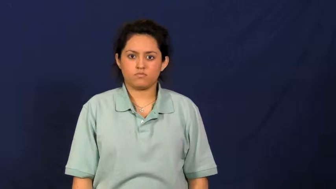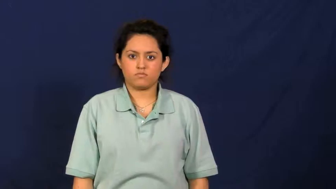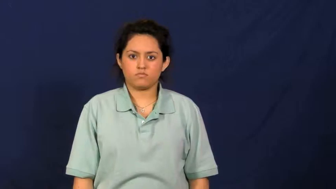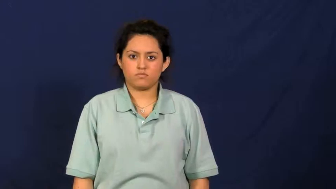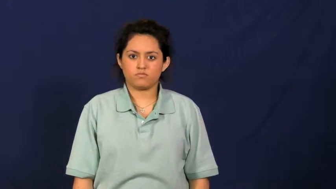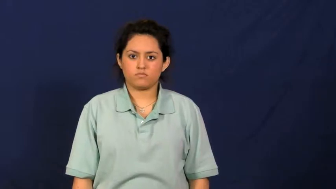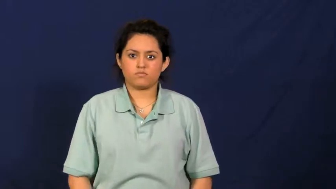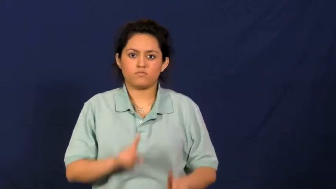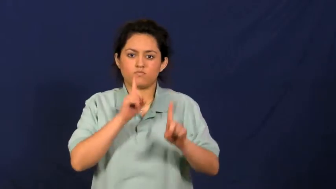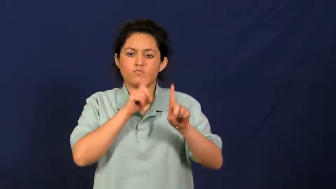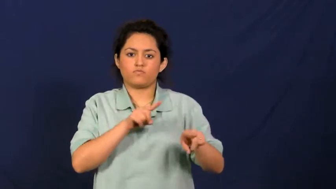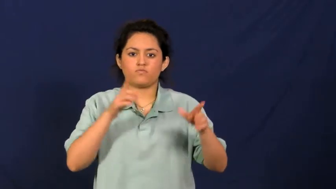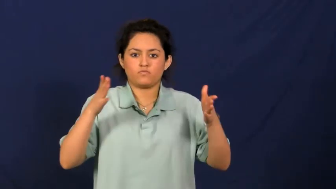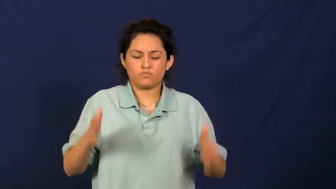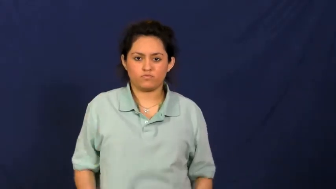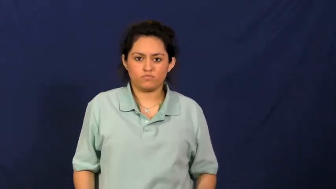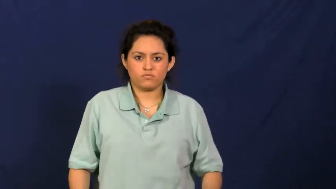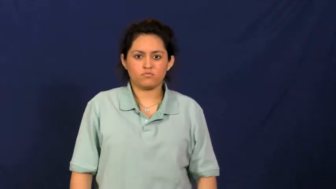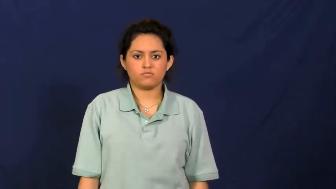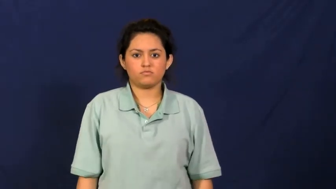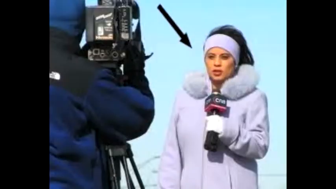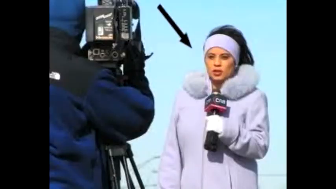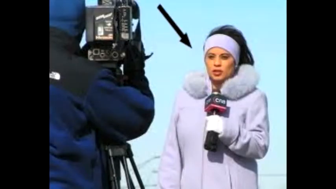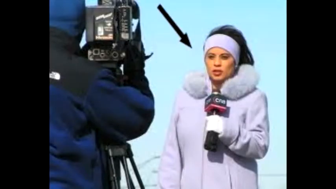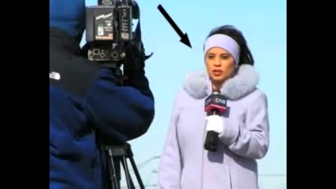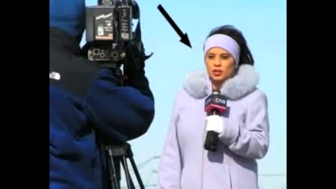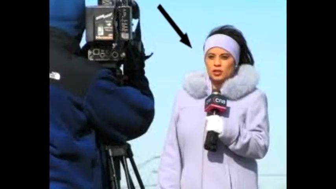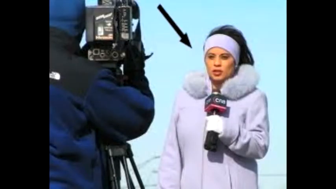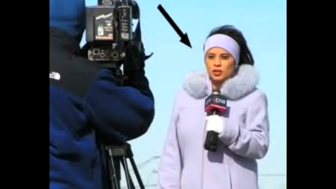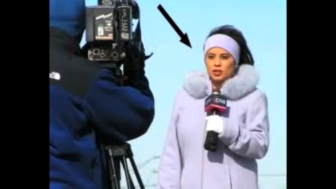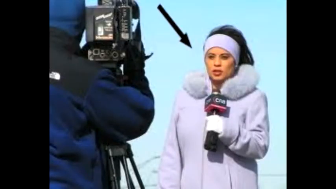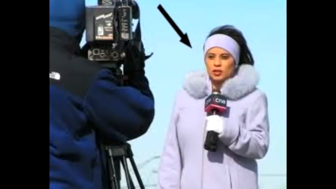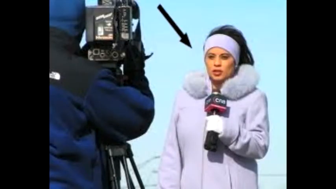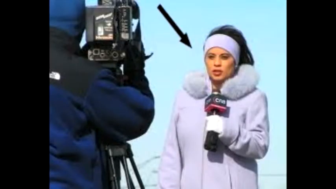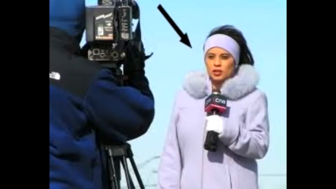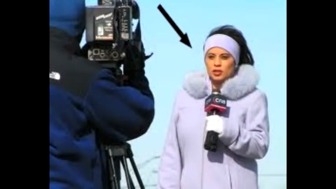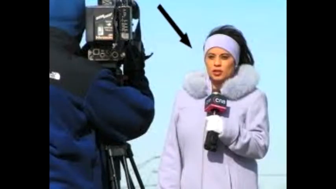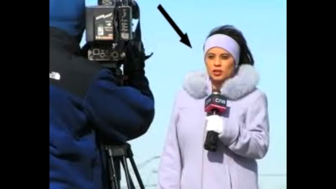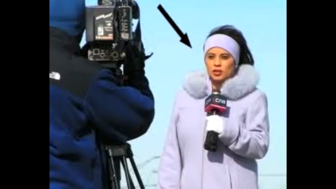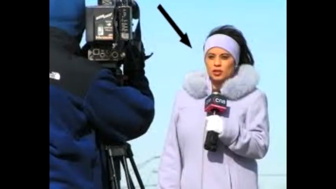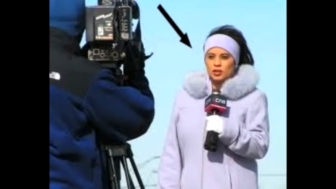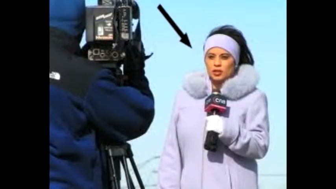reporter,newshound,newsman,newswoman,newsreader